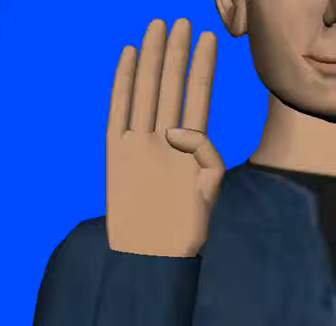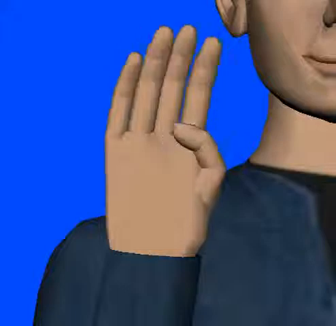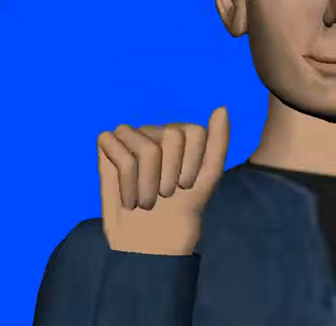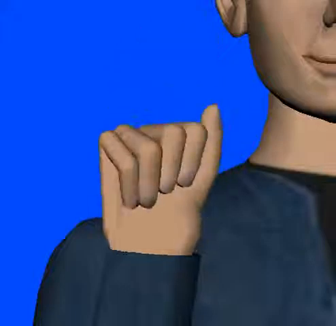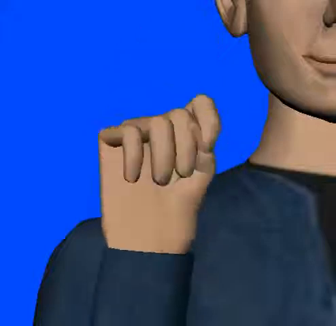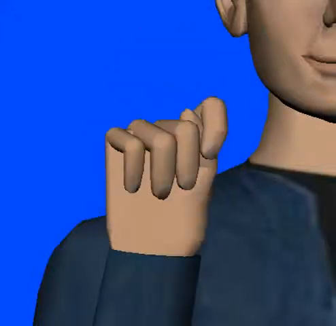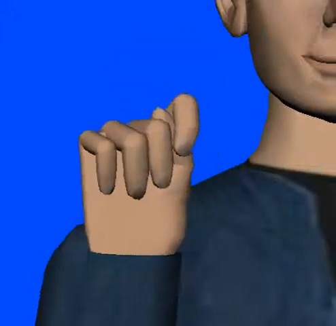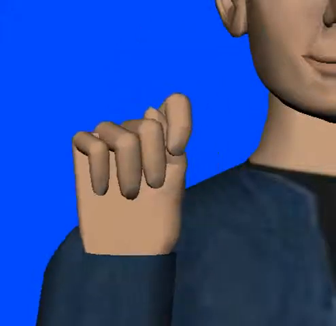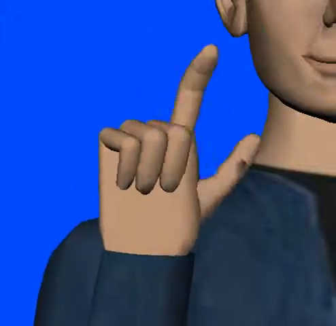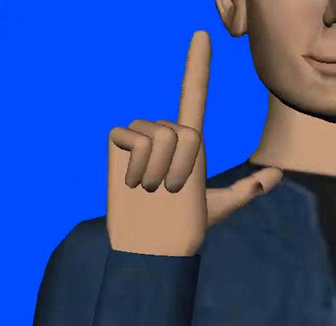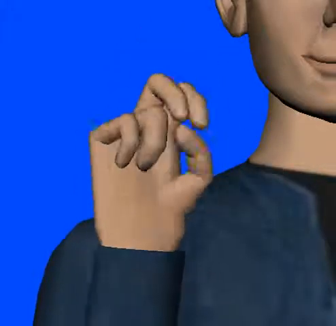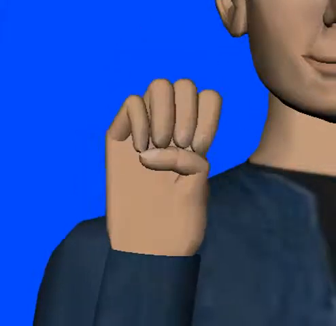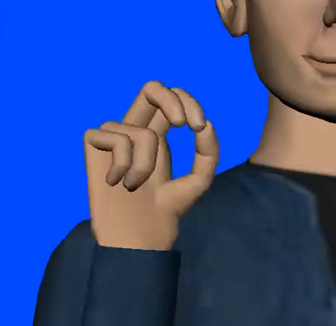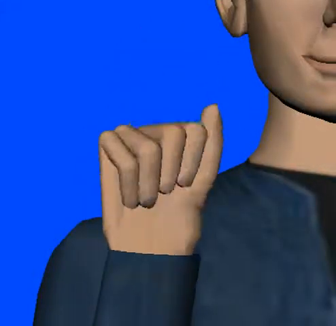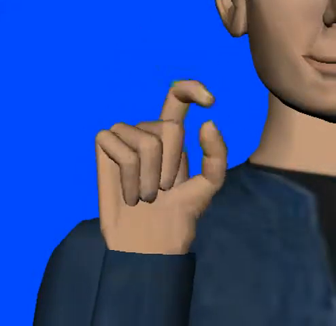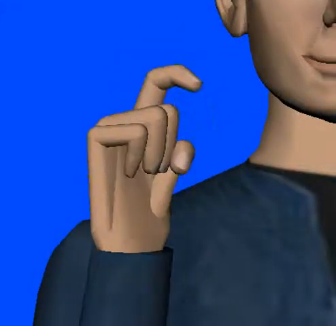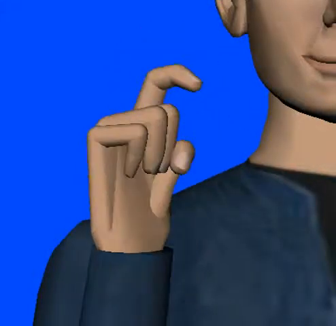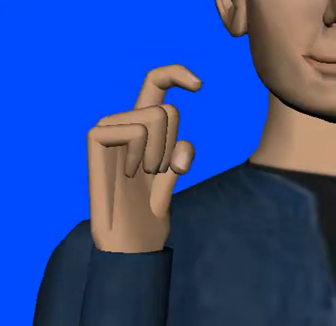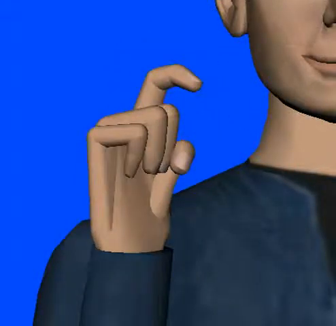battleax-weapon